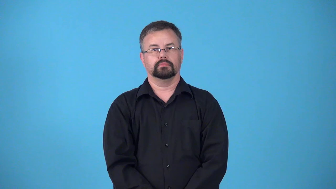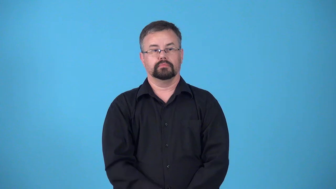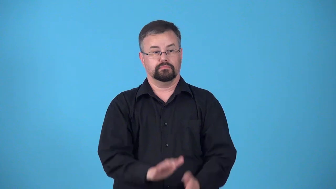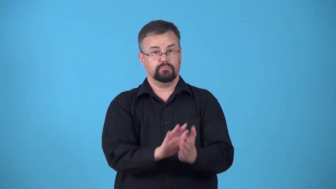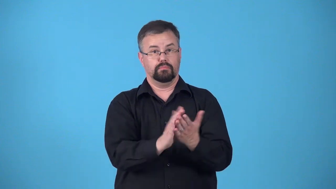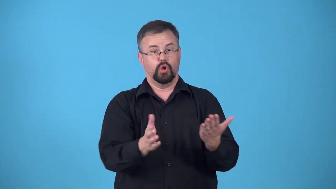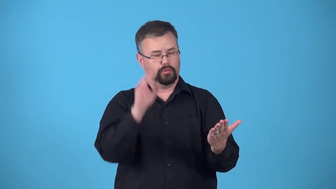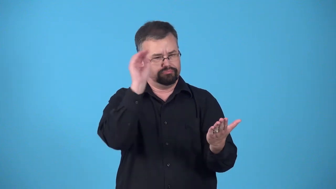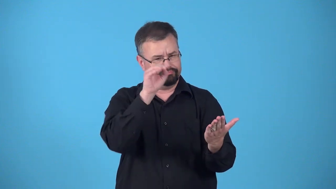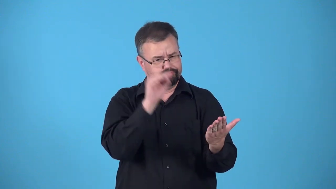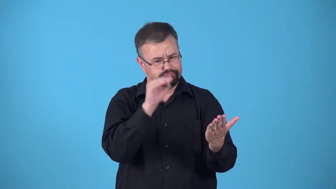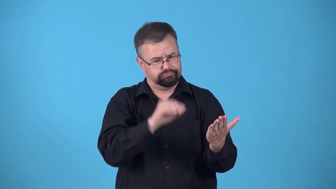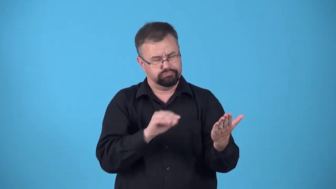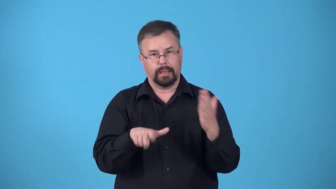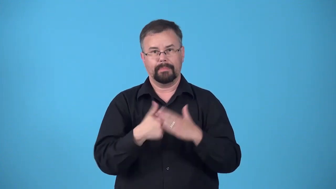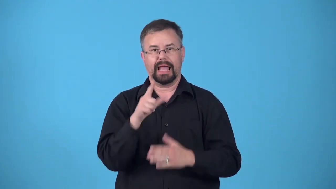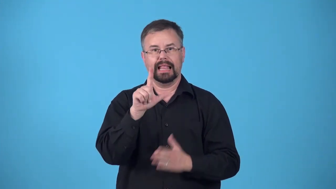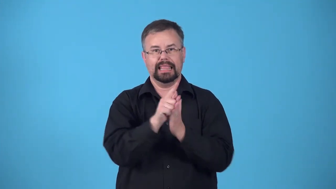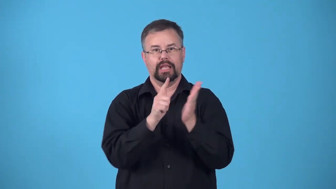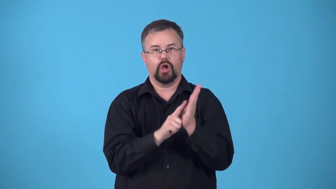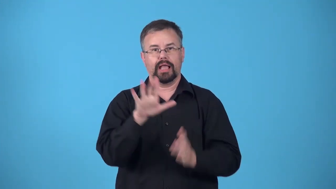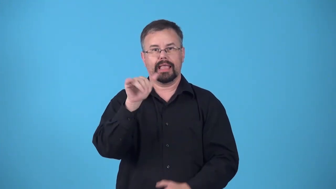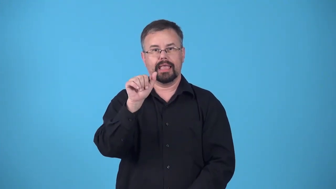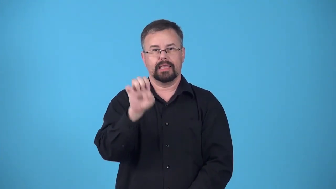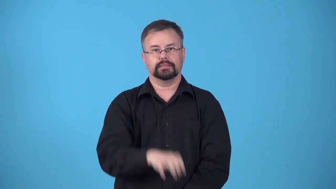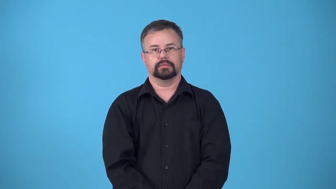casebook